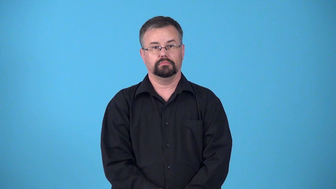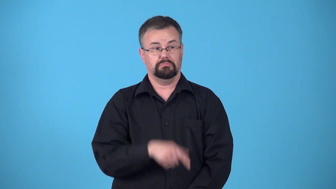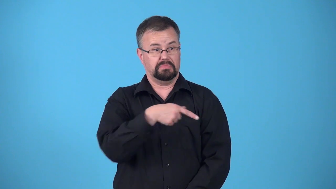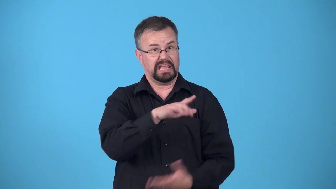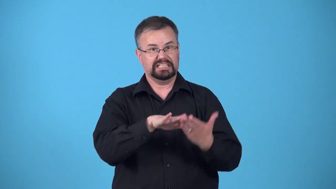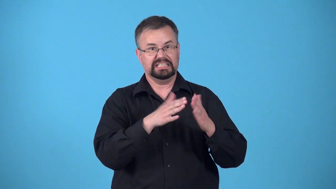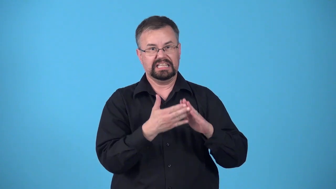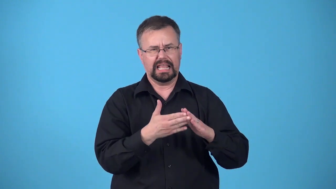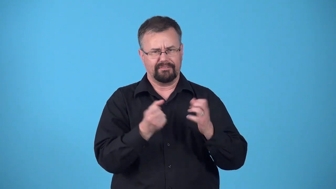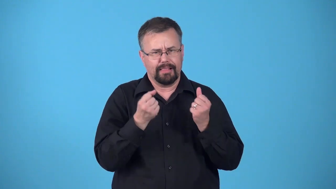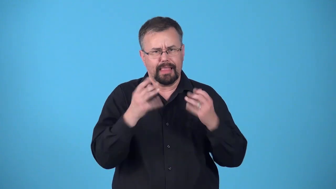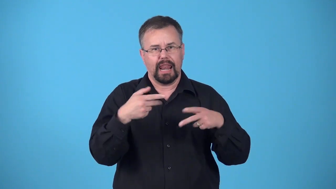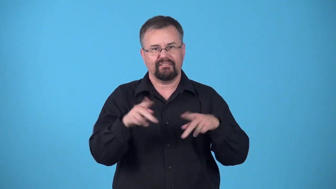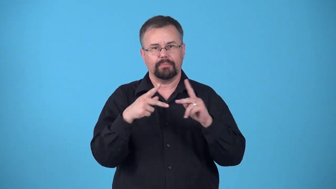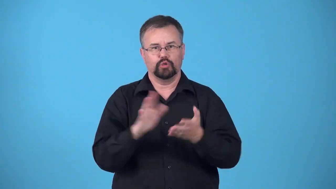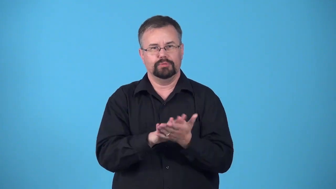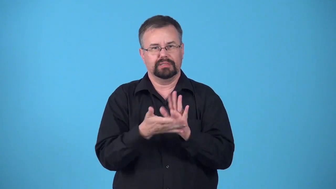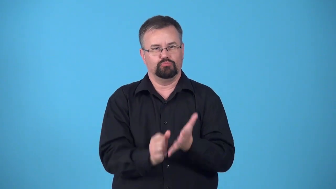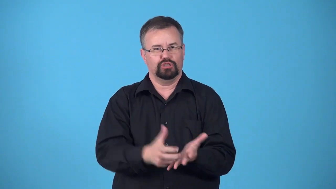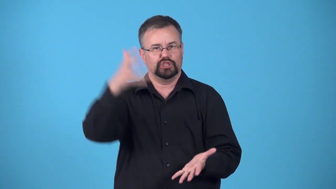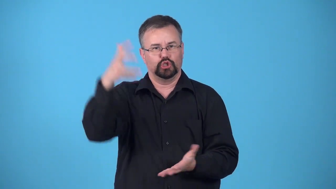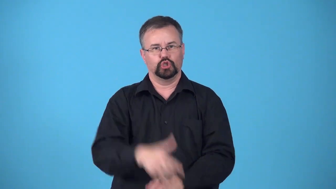there's gold in them thar hills